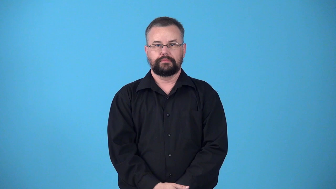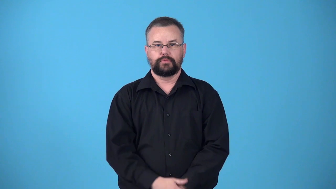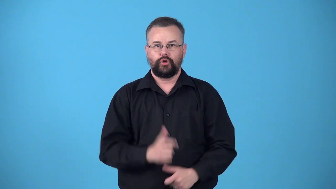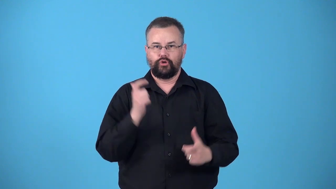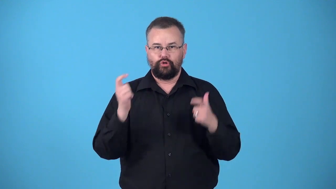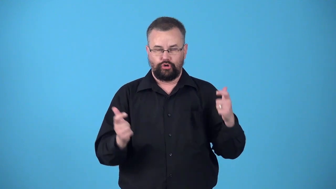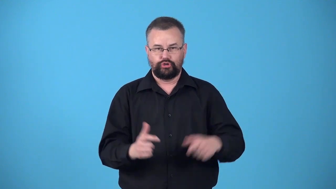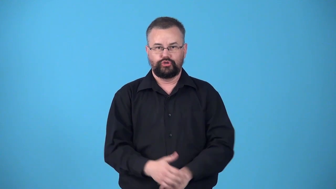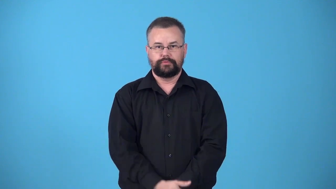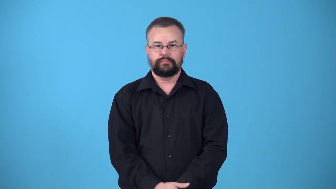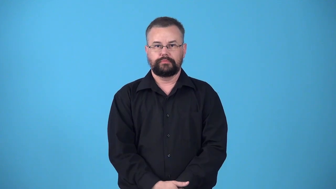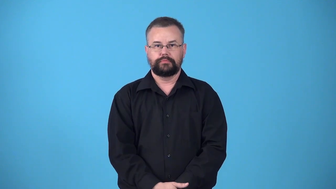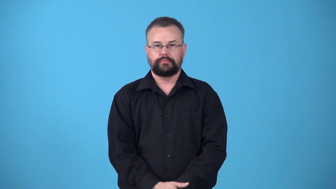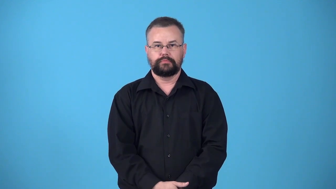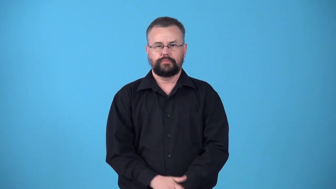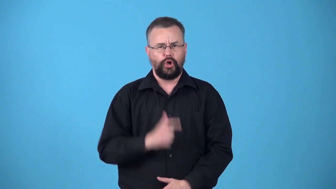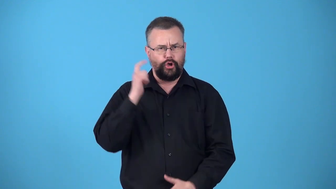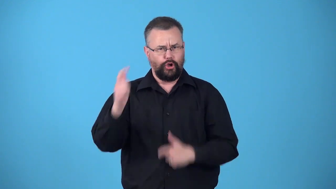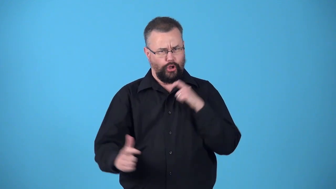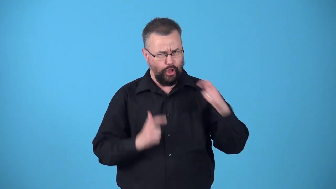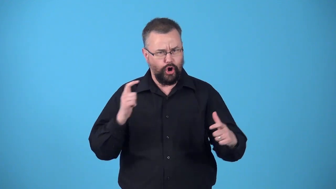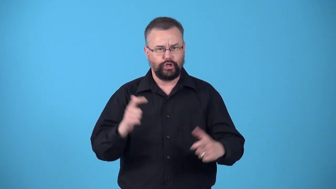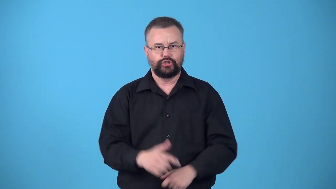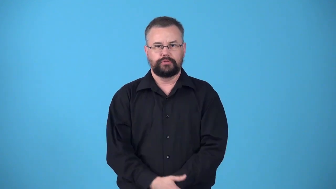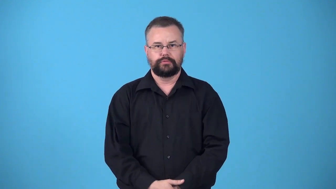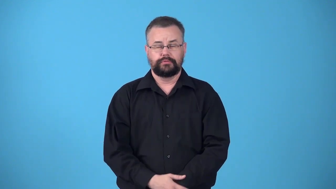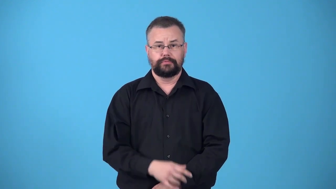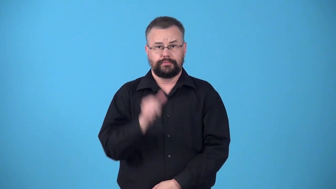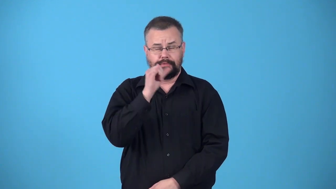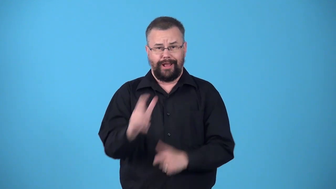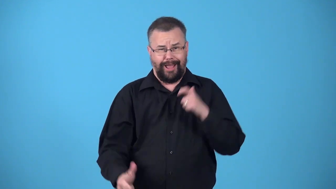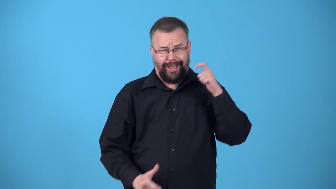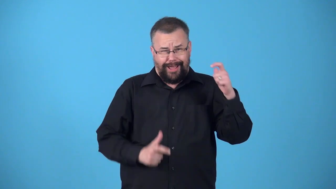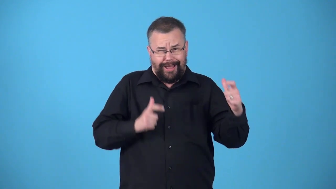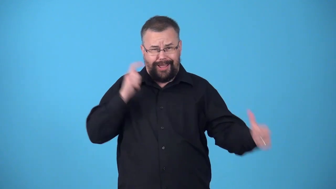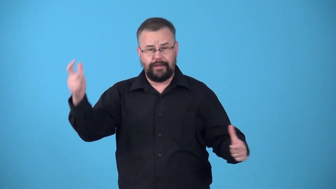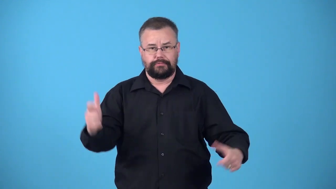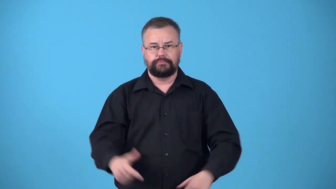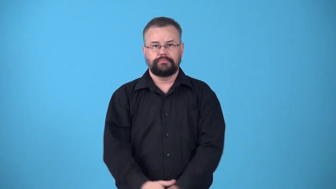vast,vaster,vastest